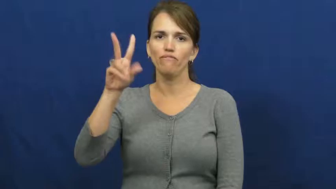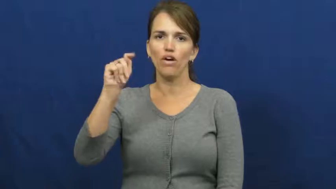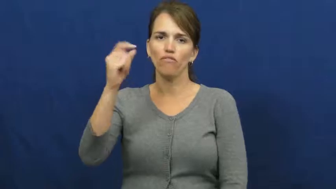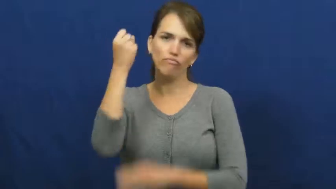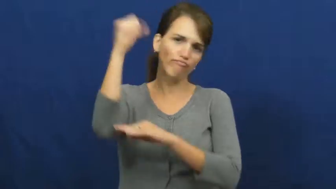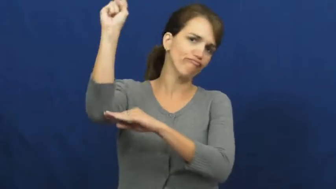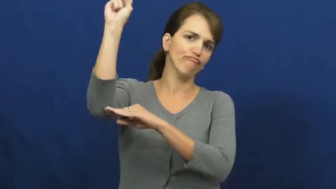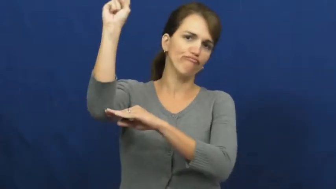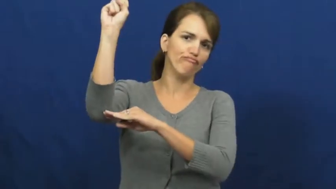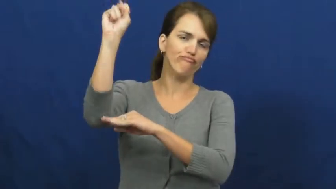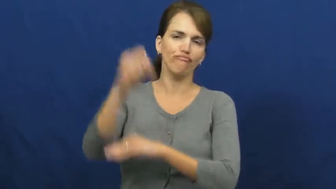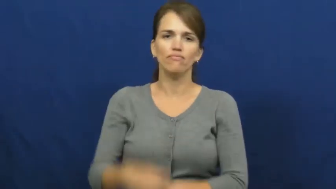protest,remonstrate,demonstrate